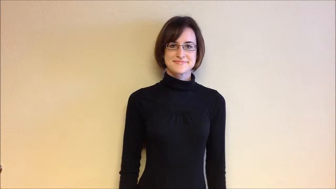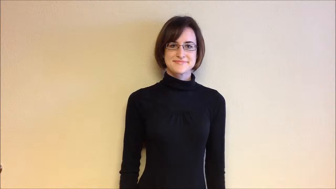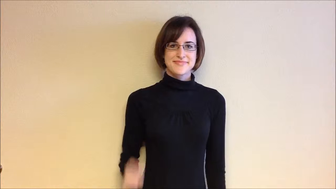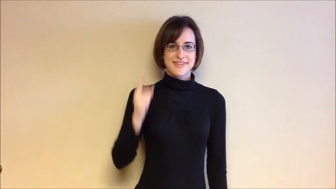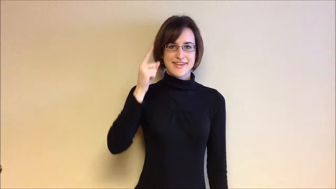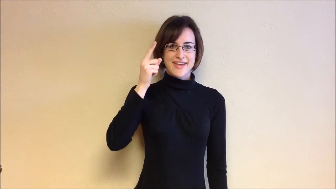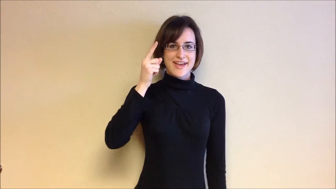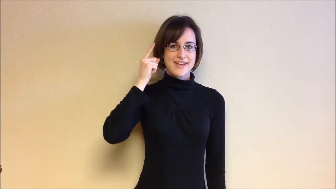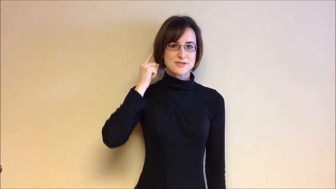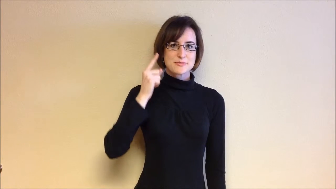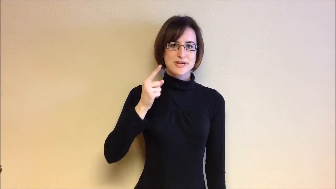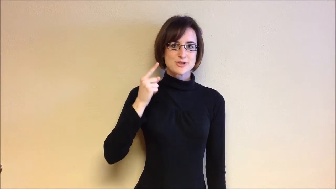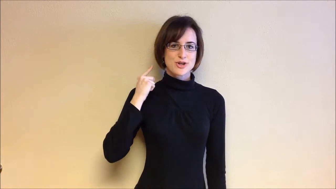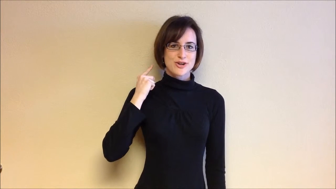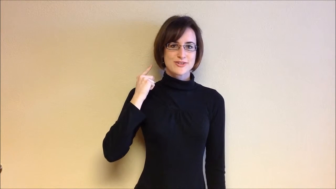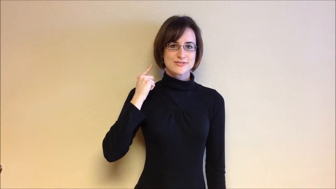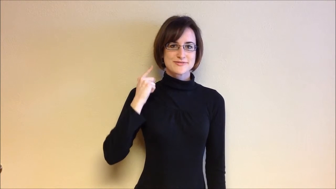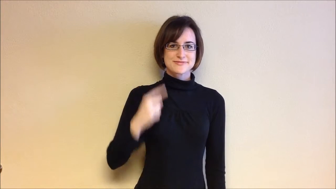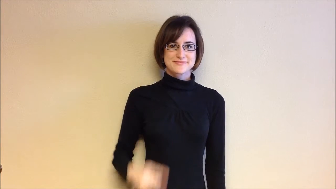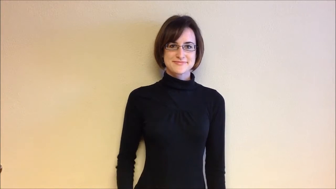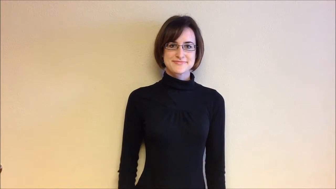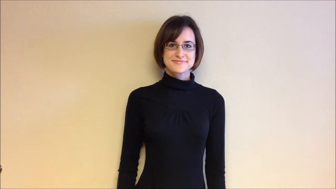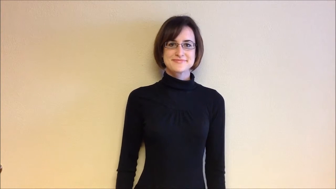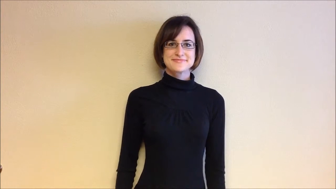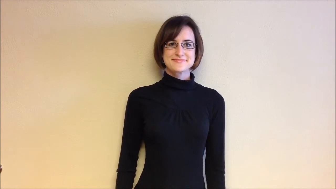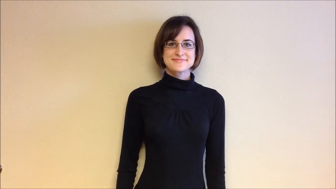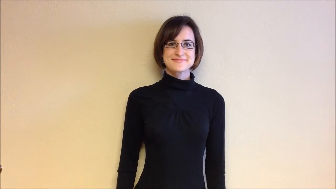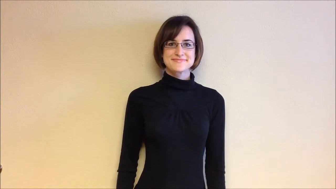Azerbaijan